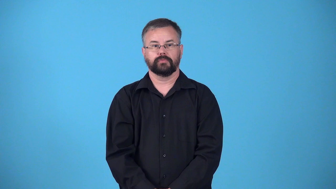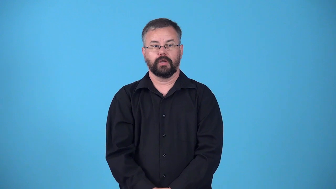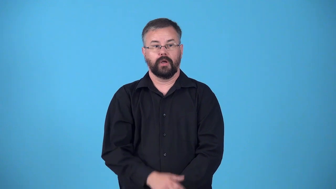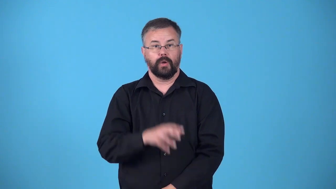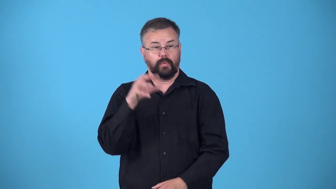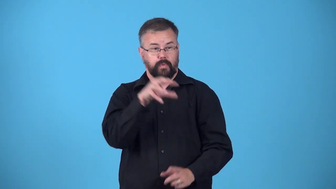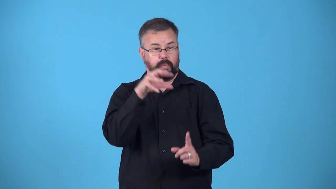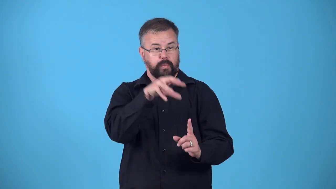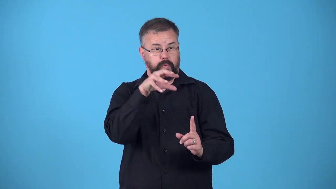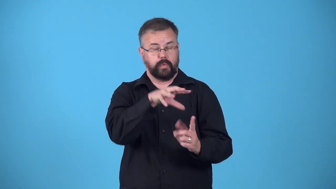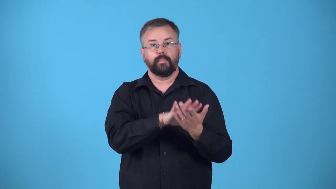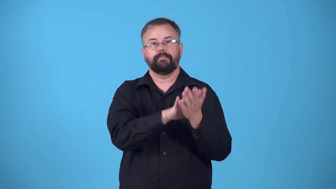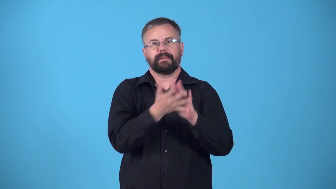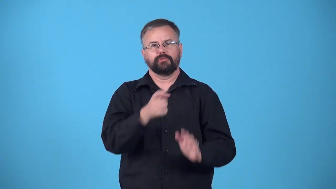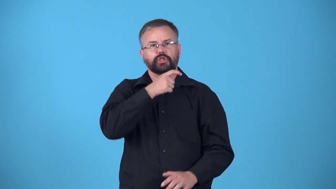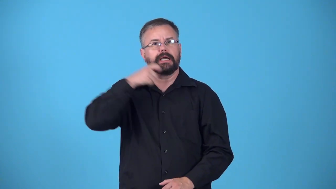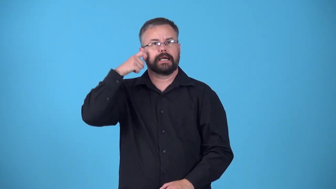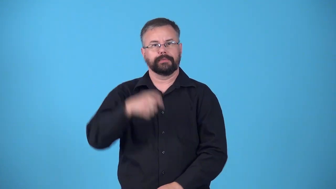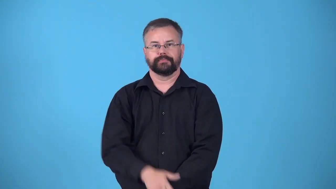dry